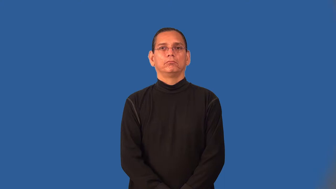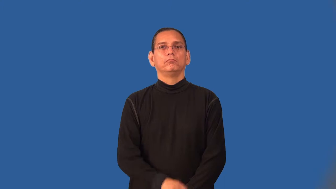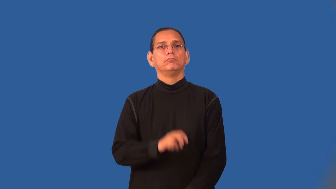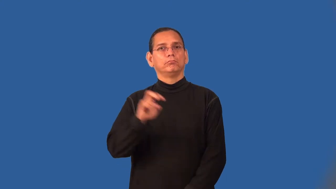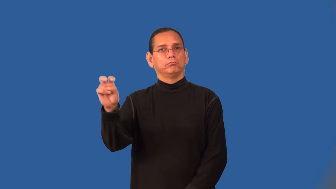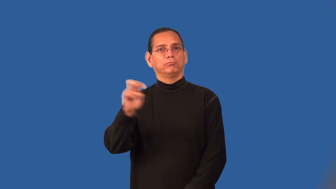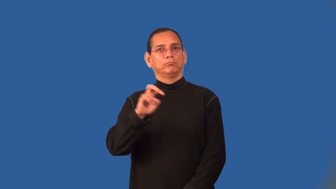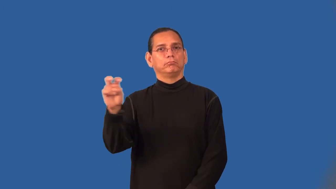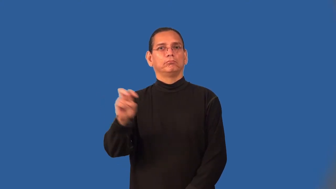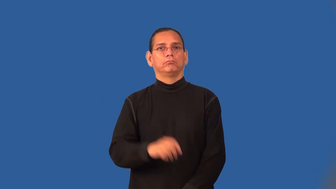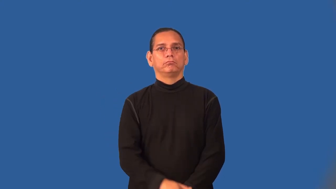transit